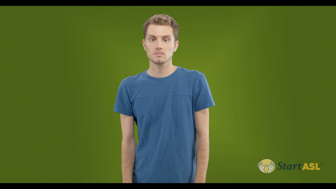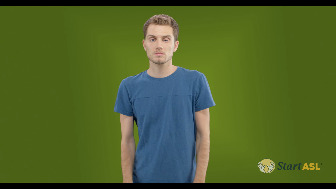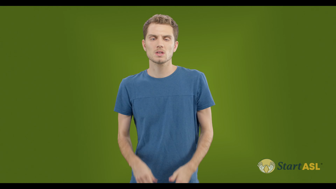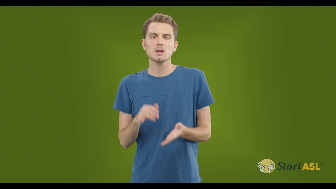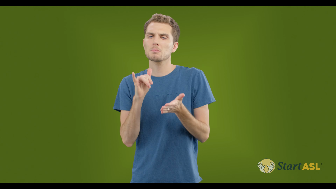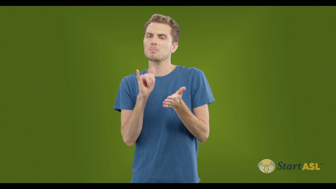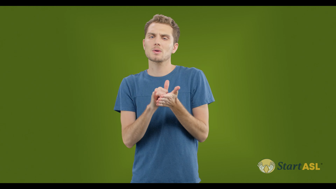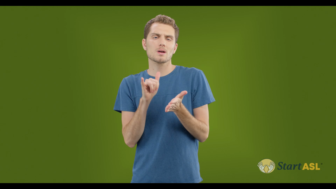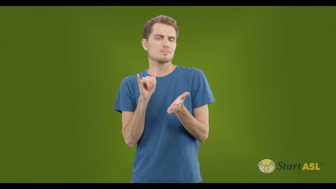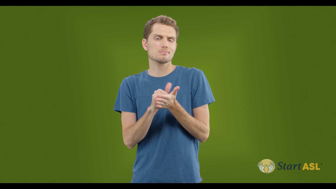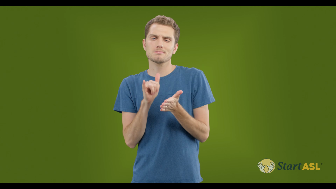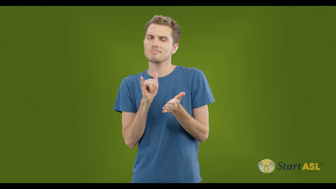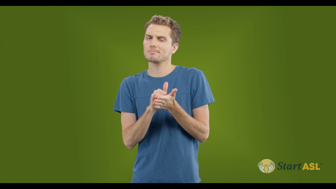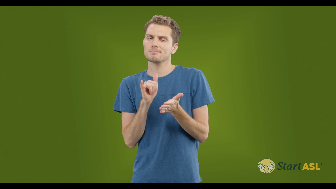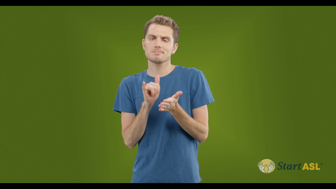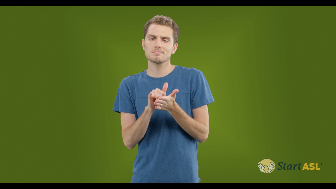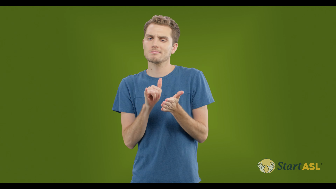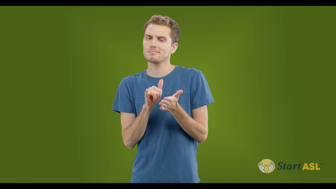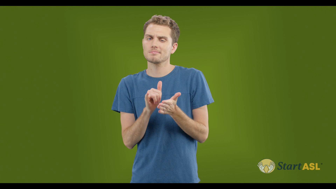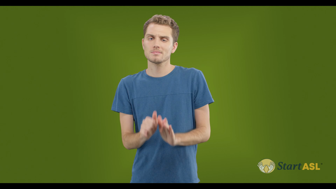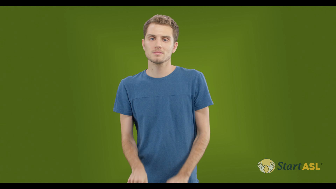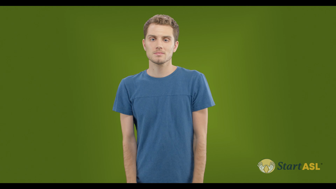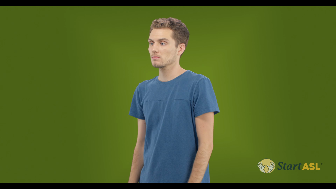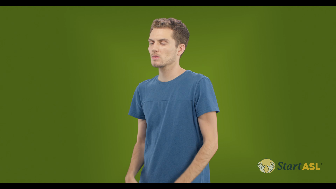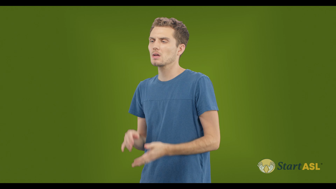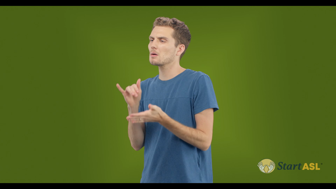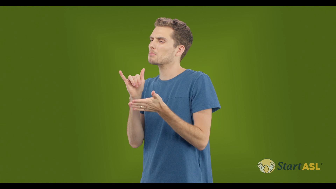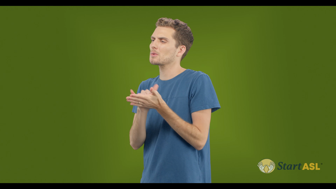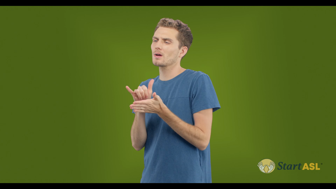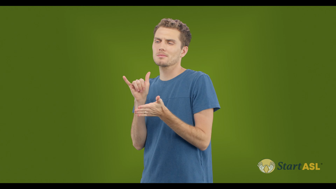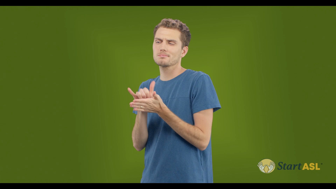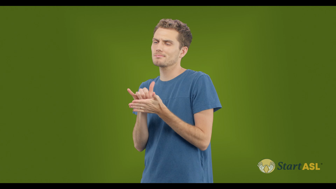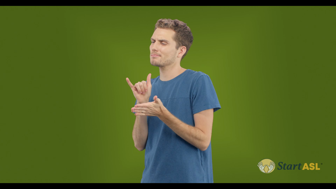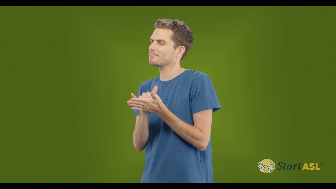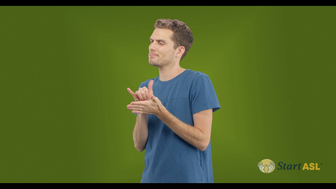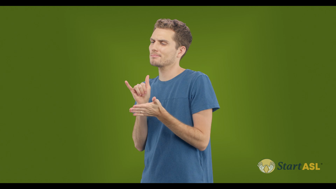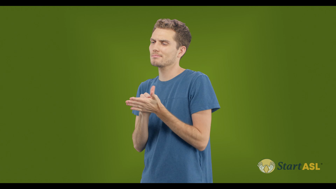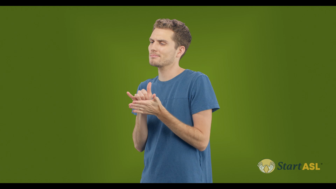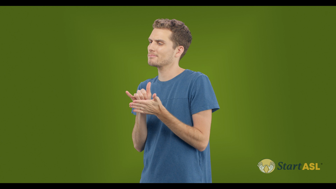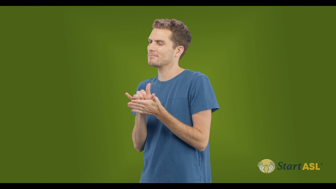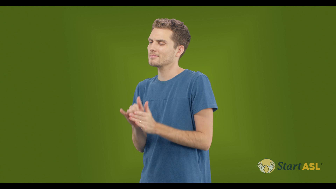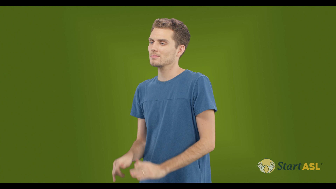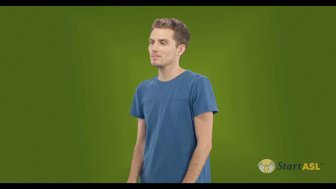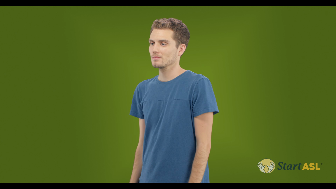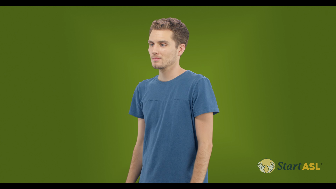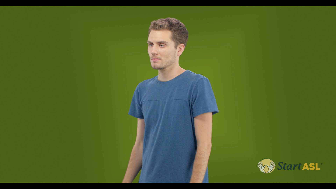impossible